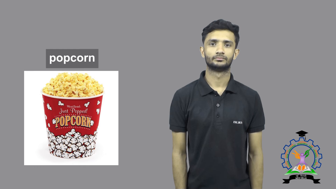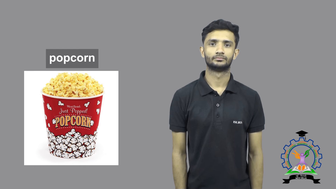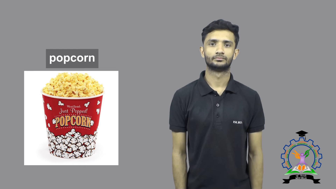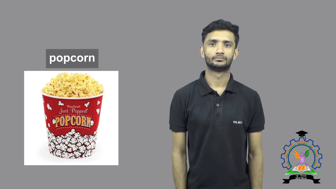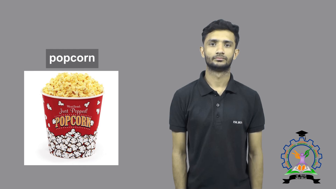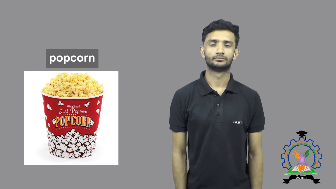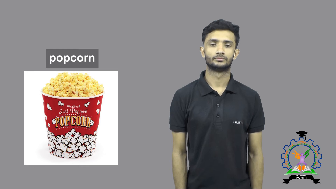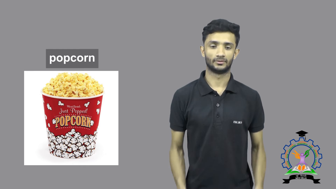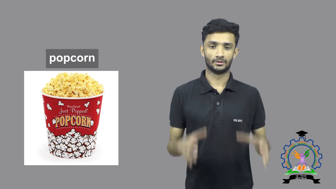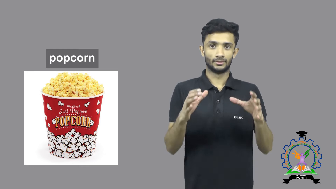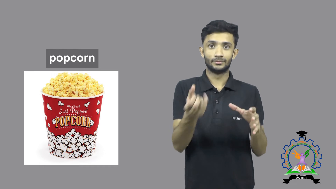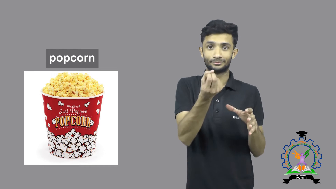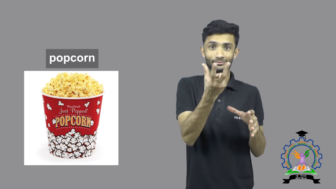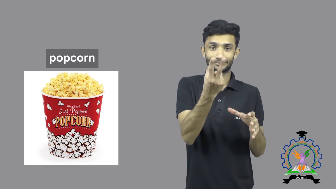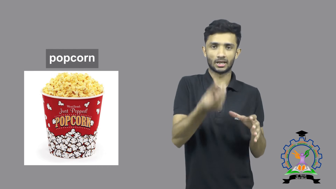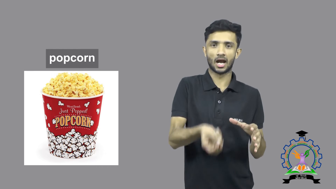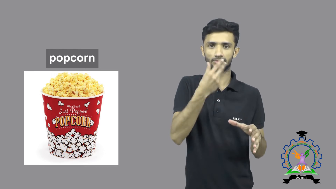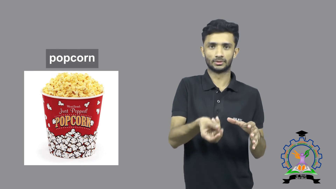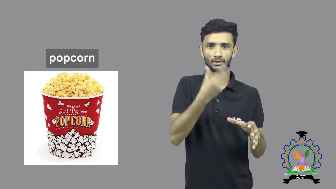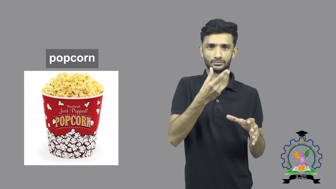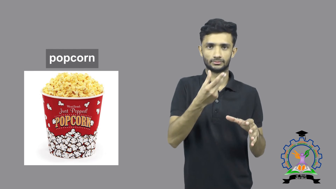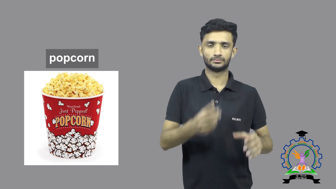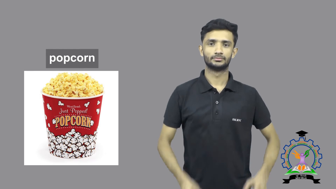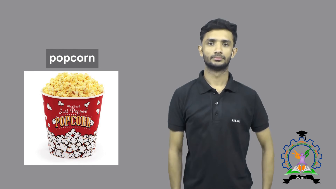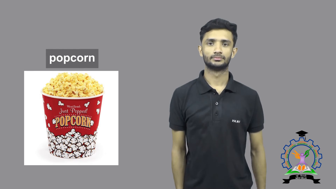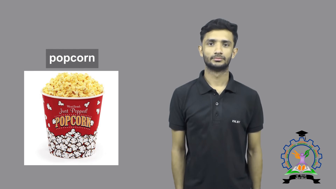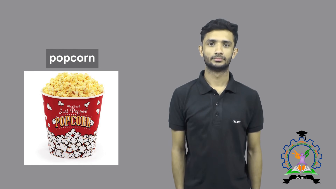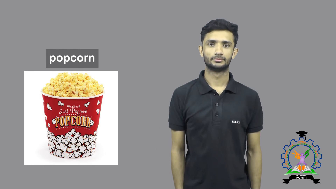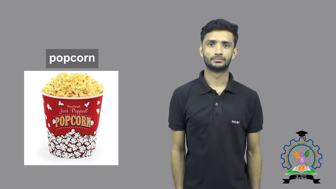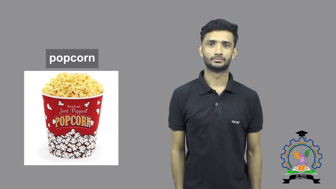popcorn